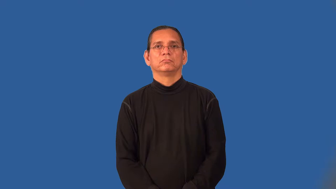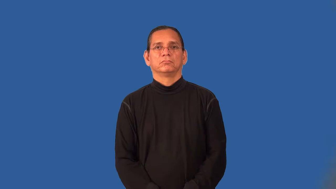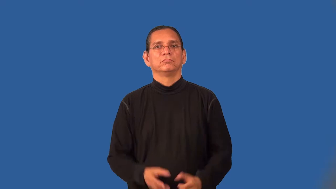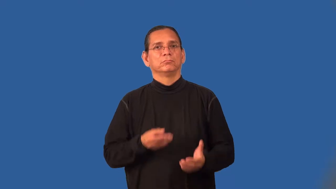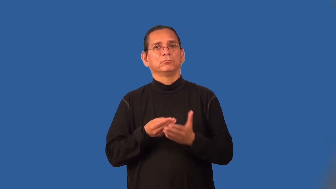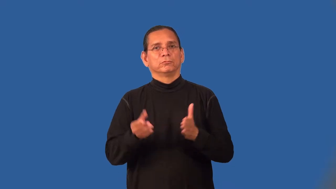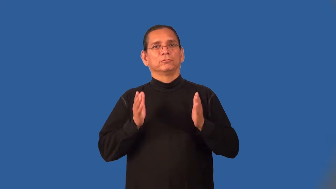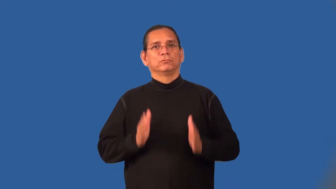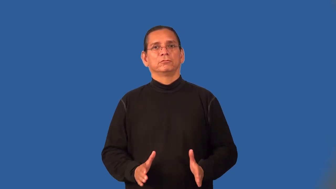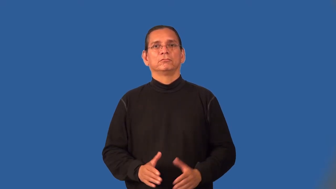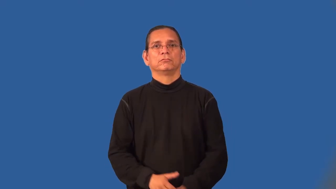shopper